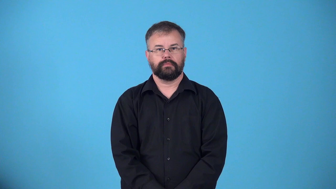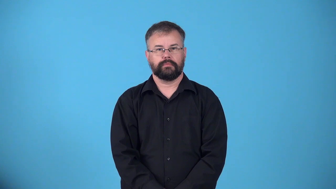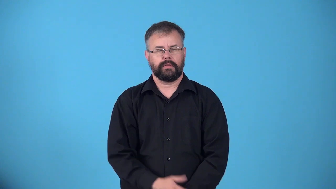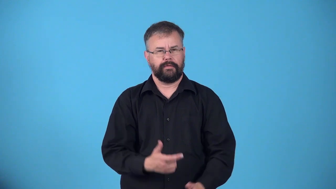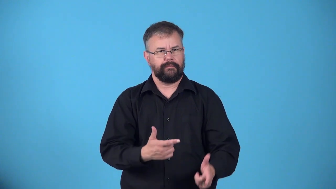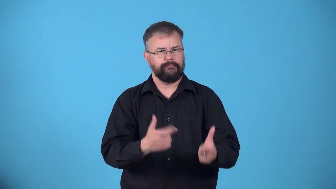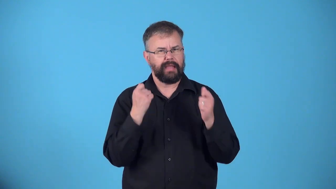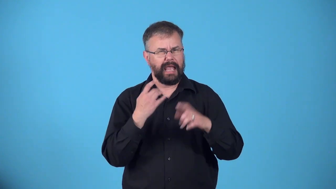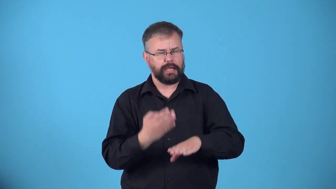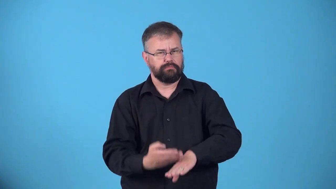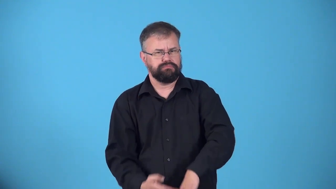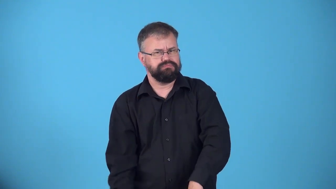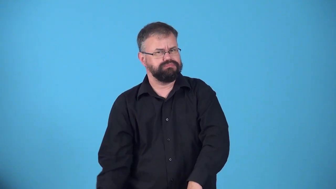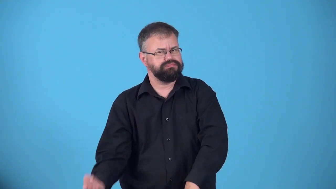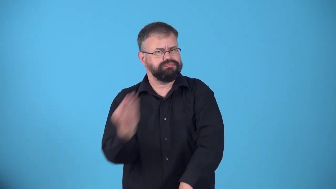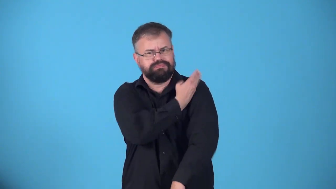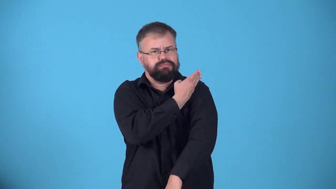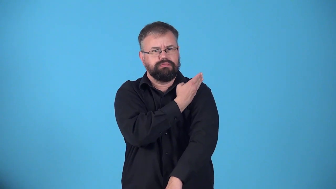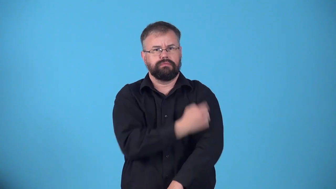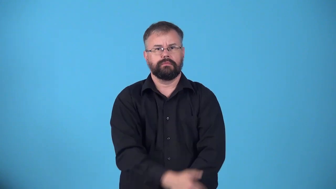by leaps and bounds